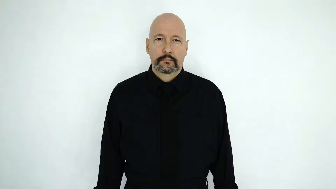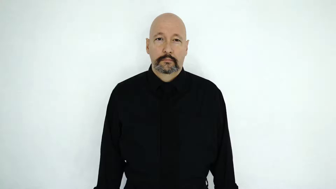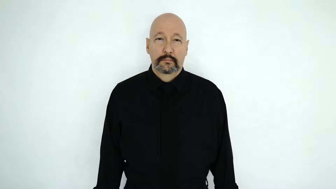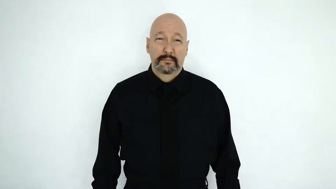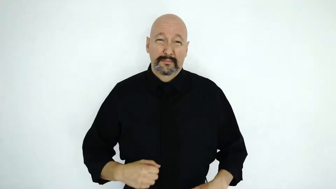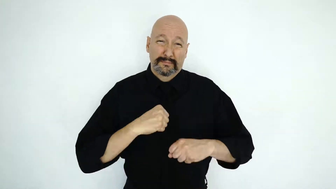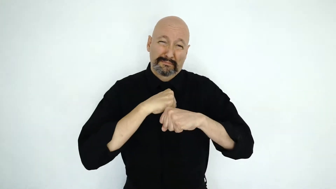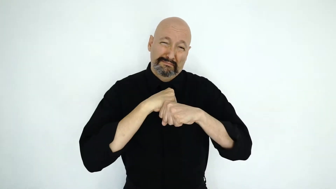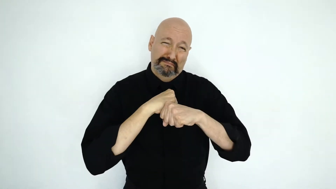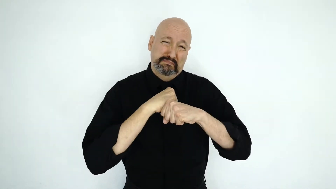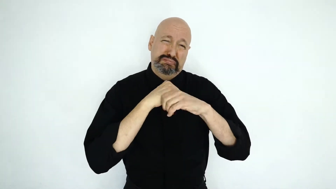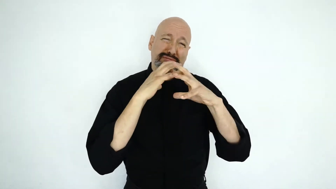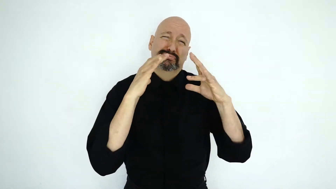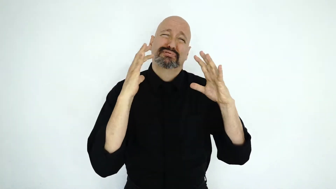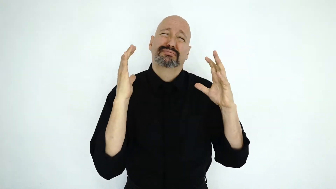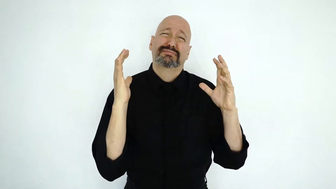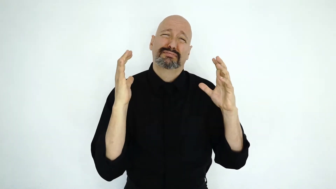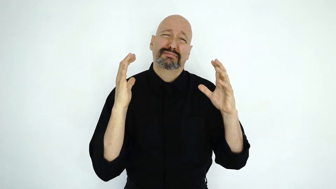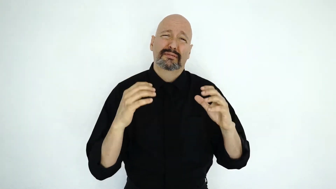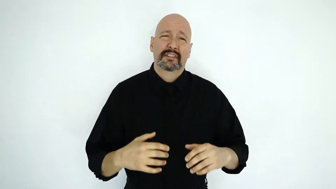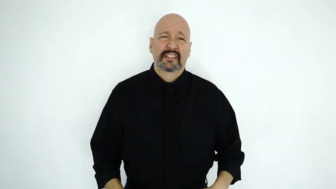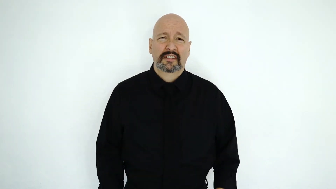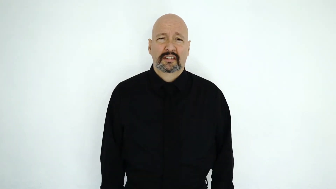bomb [EXPLODE]